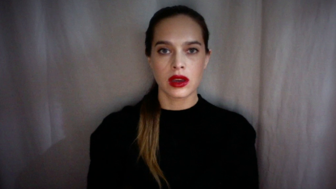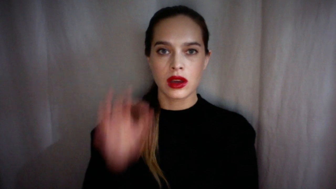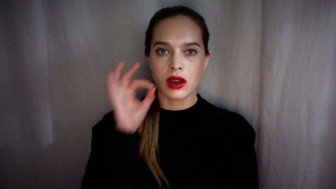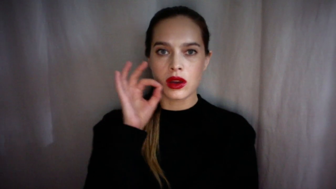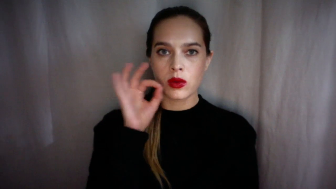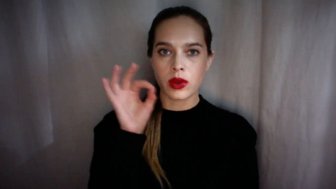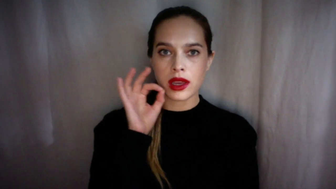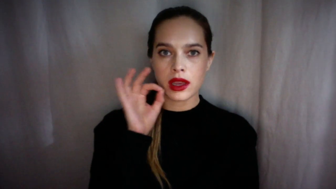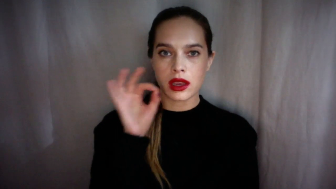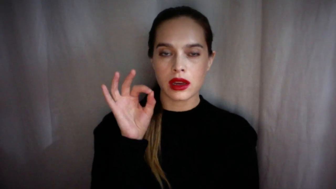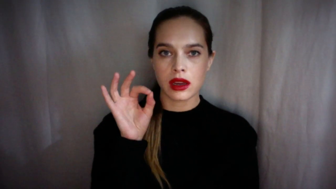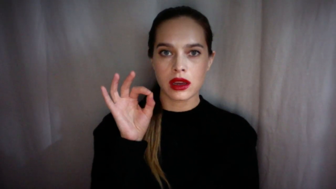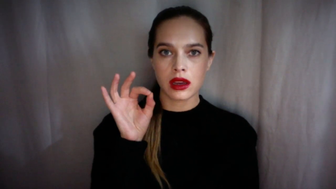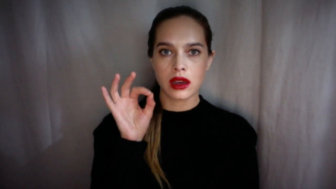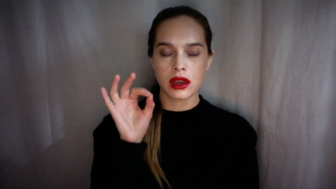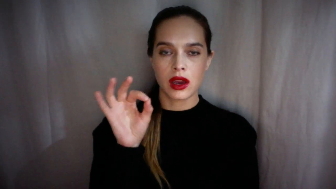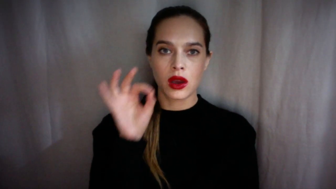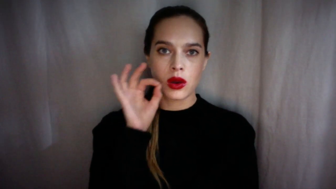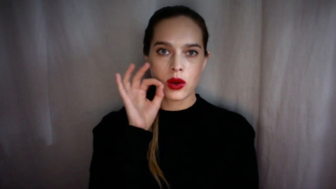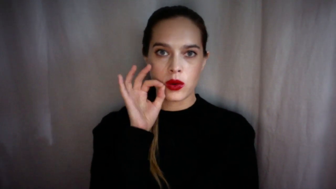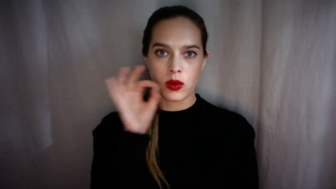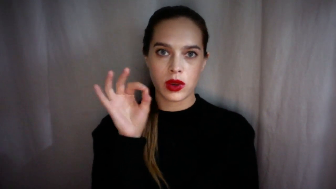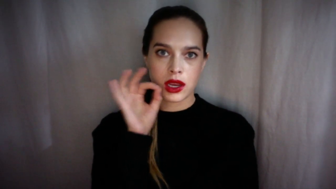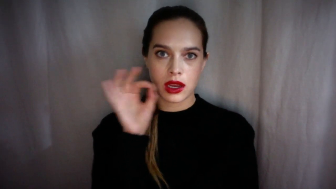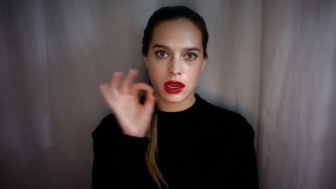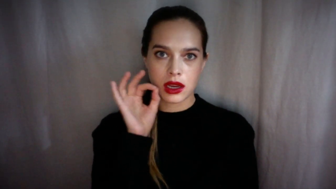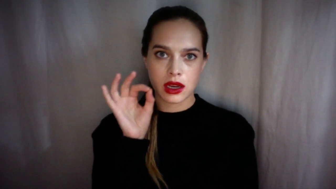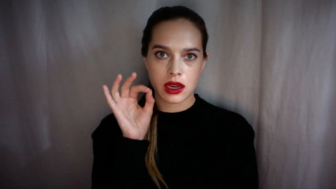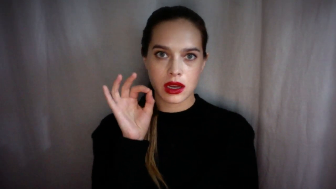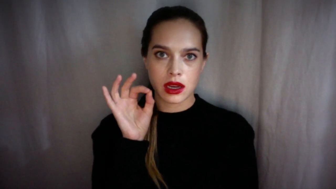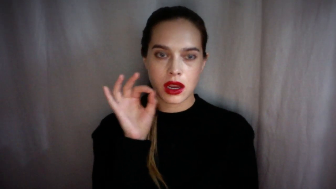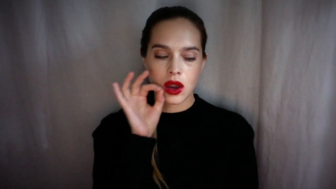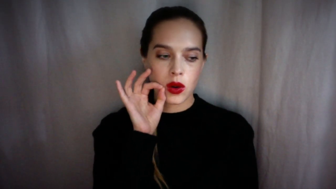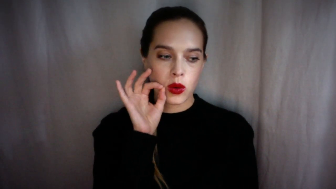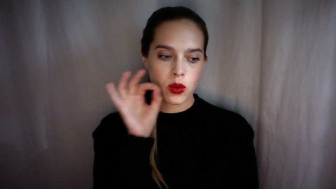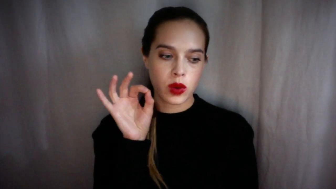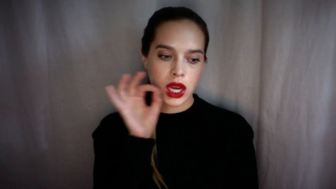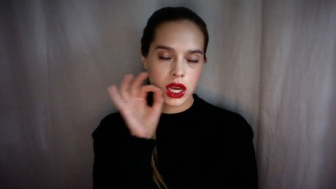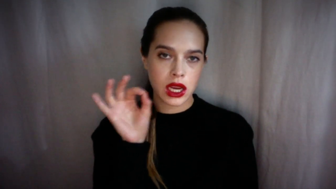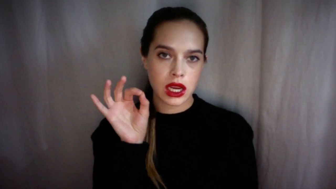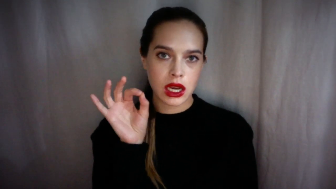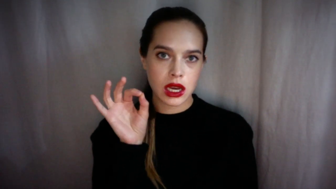Weed, Pot.